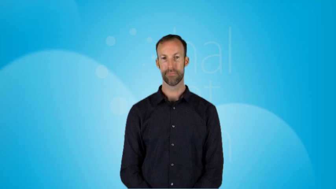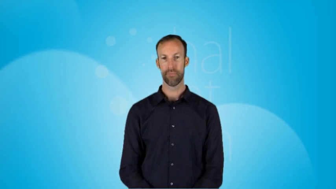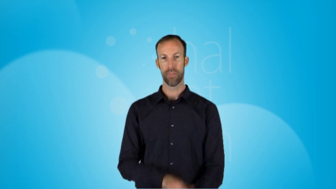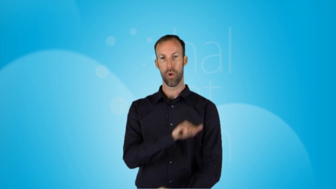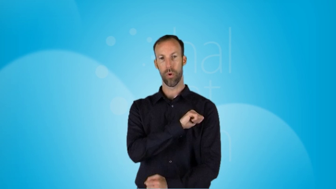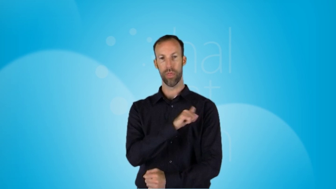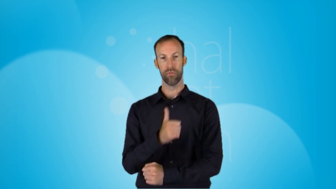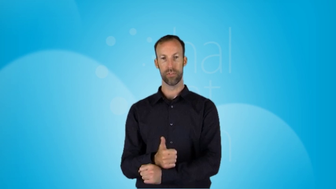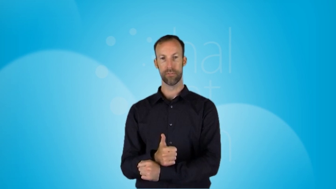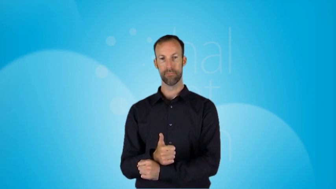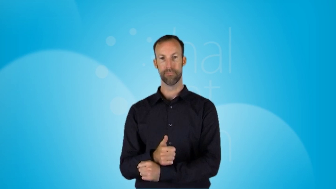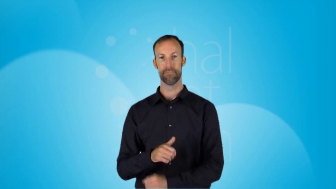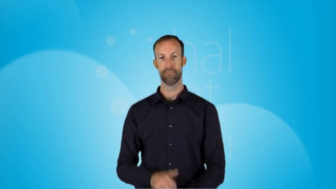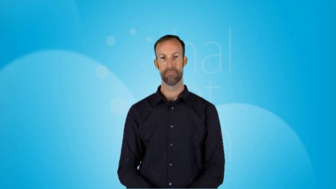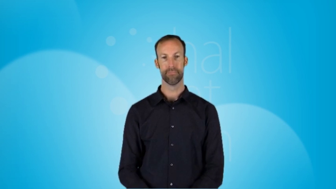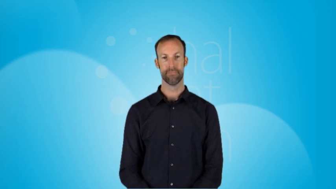authority